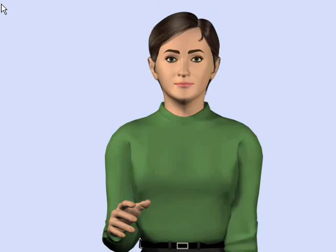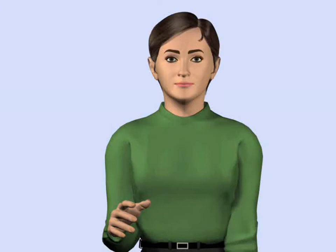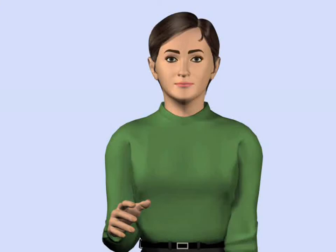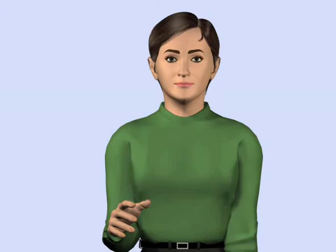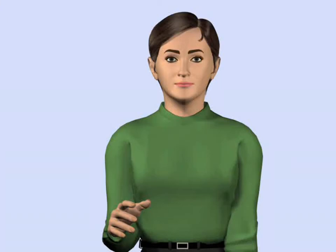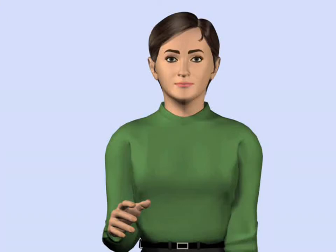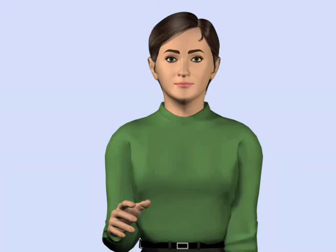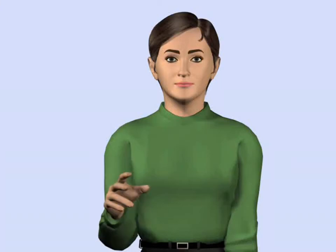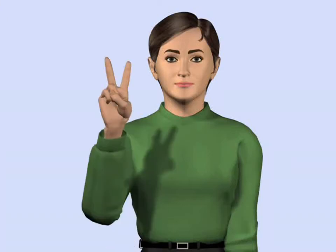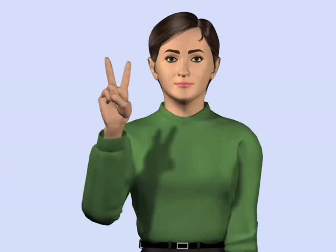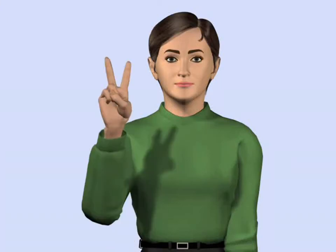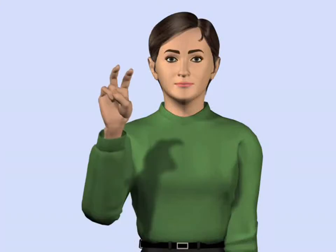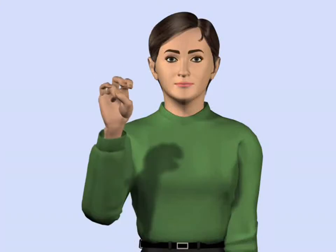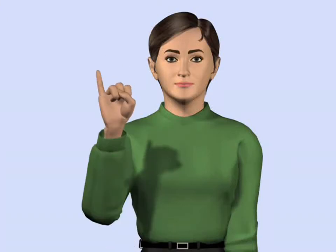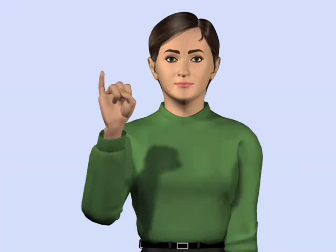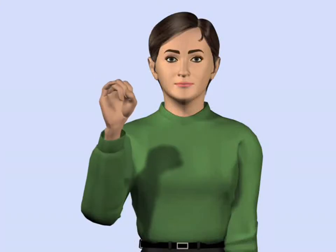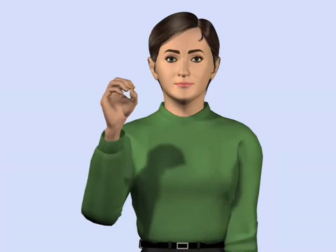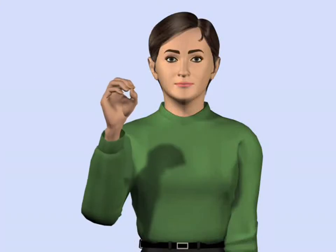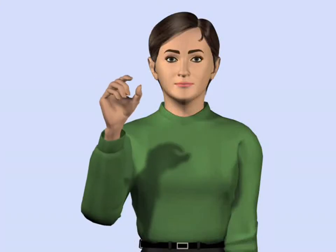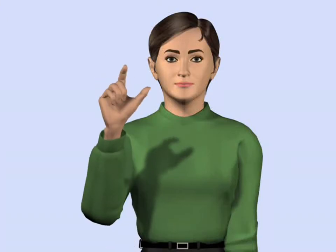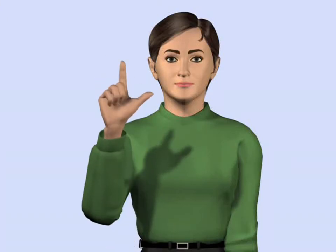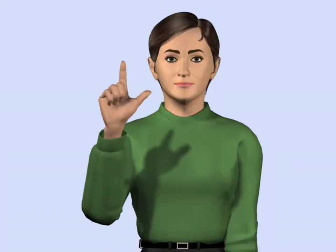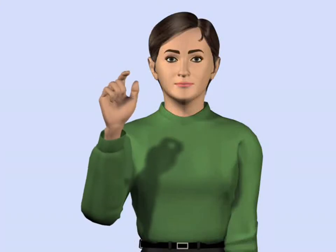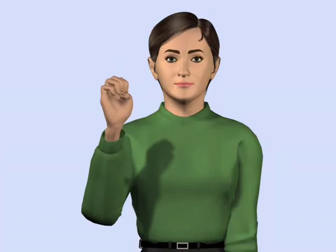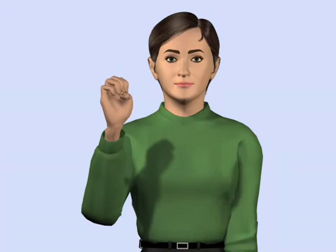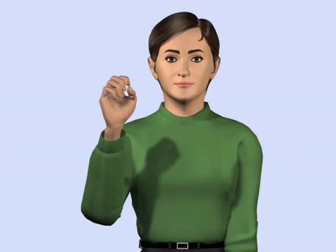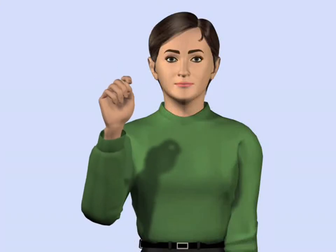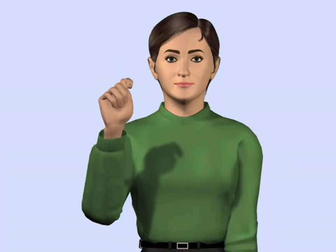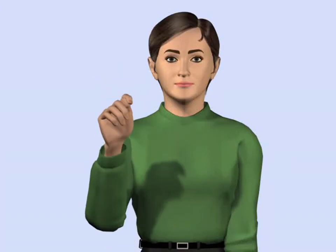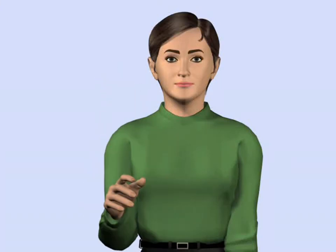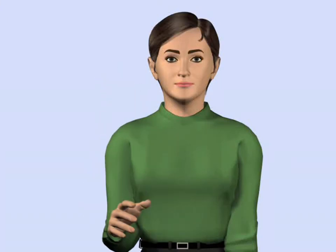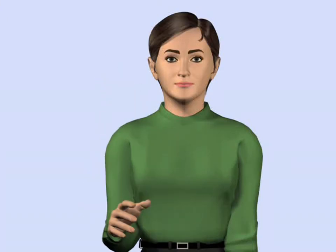violet